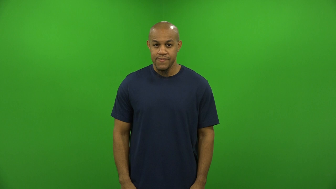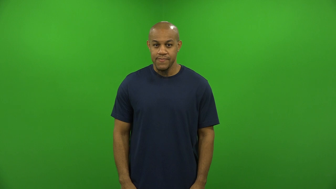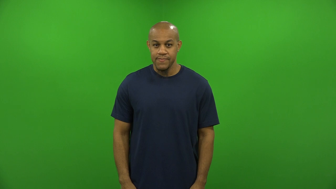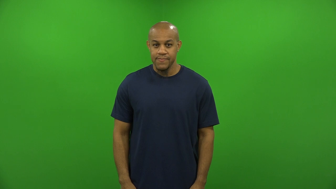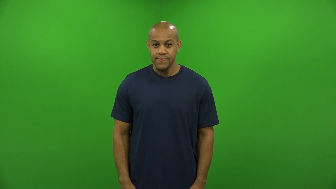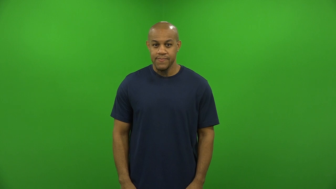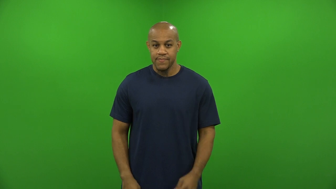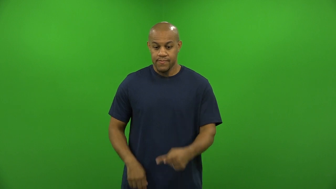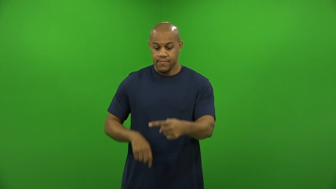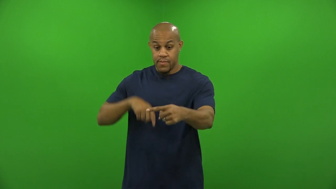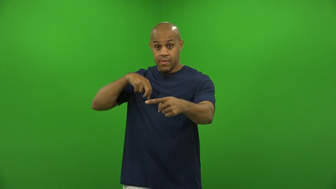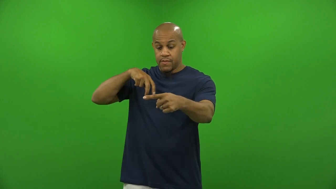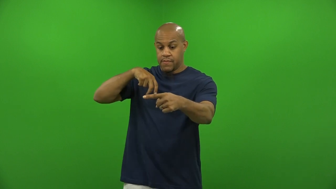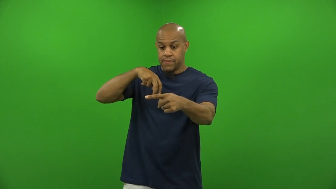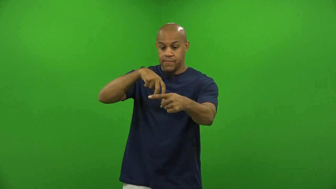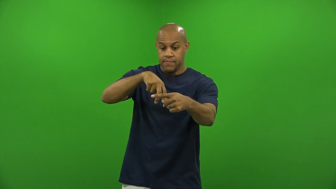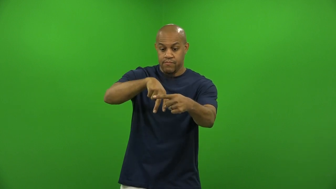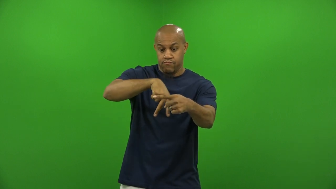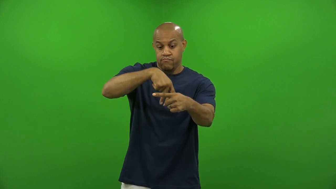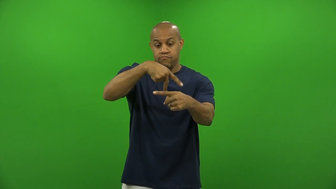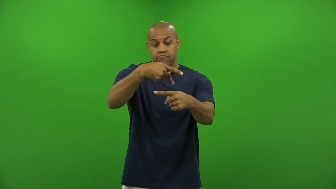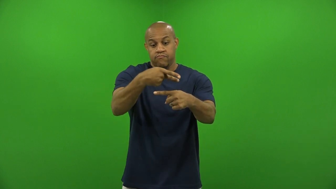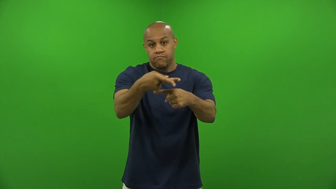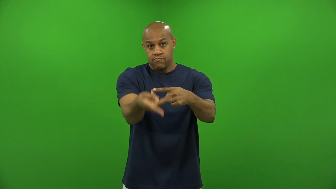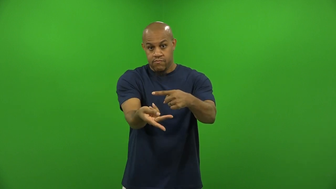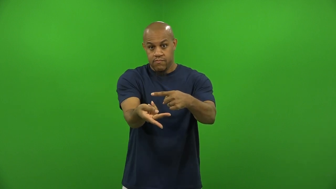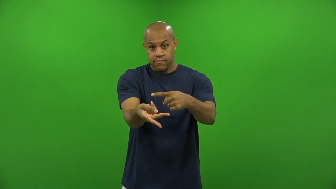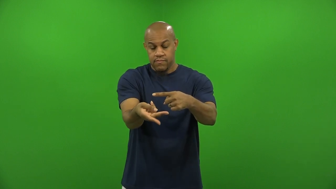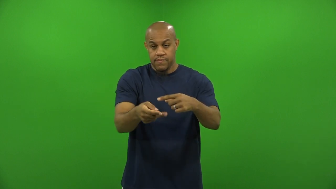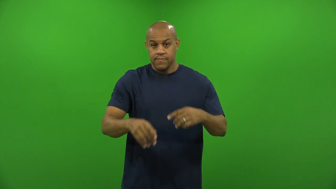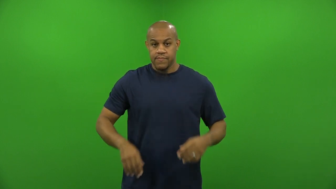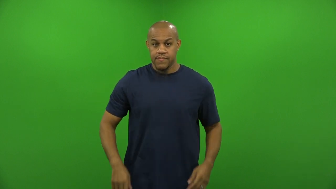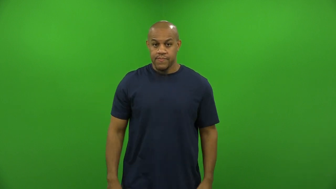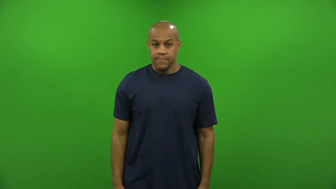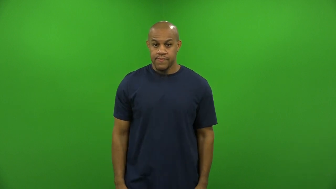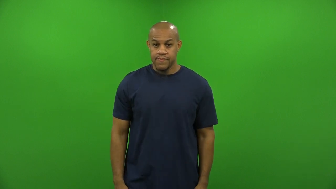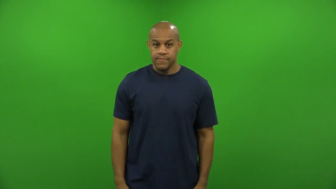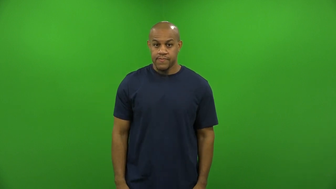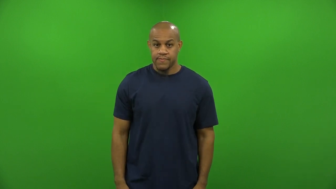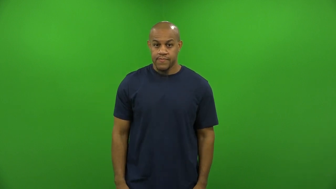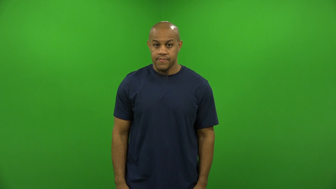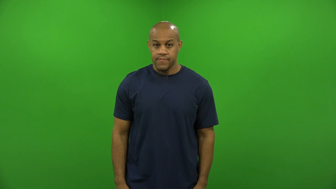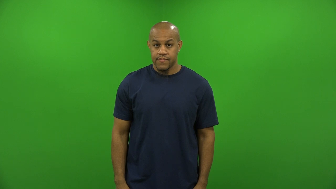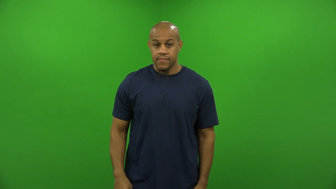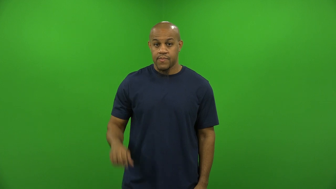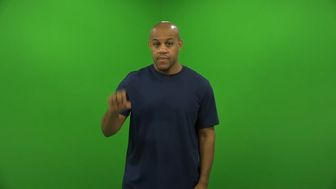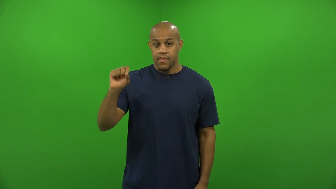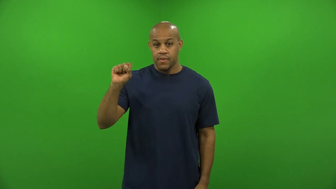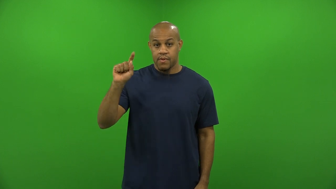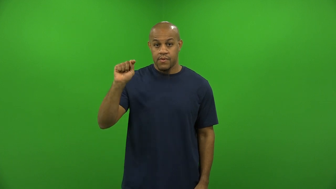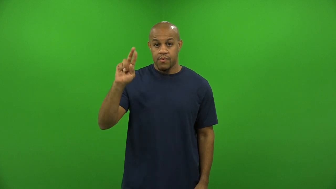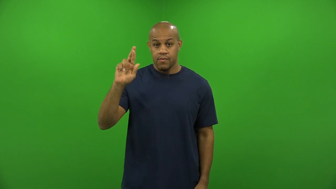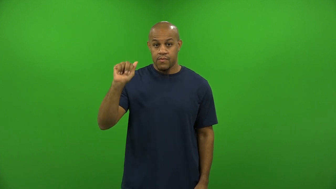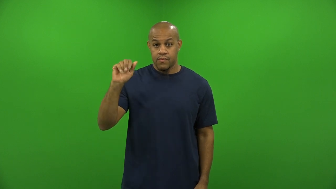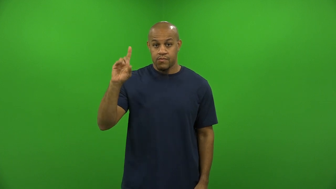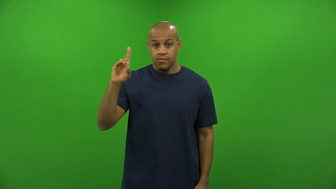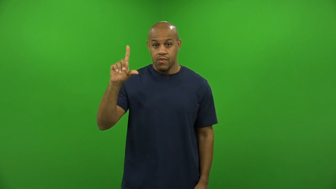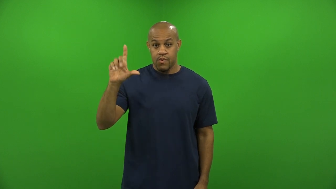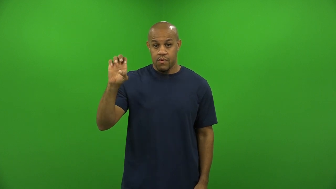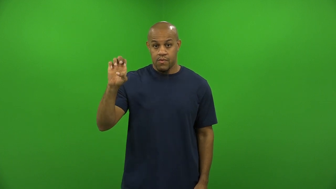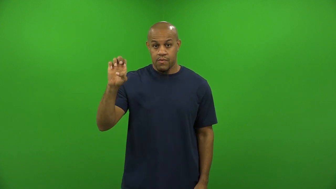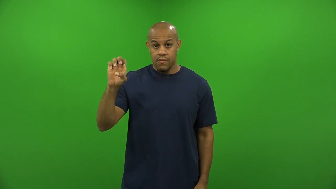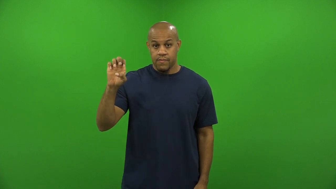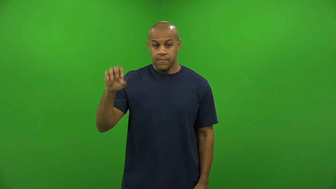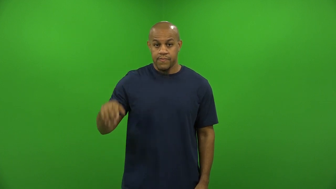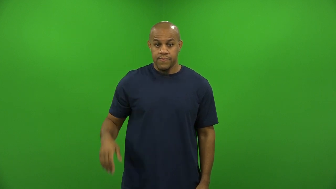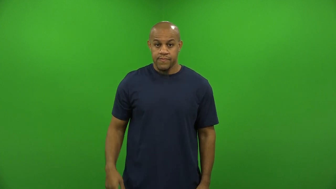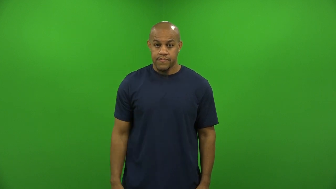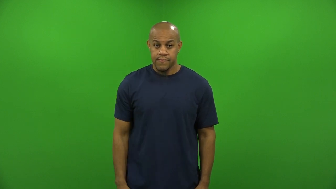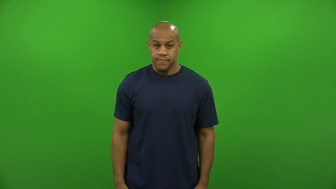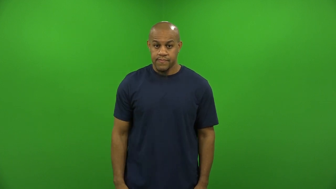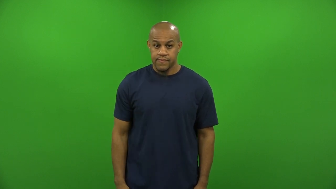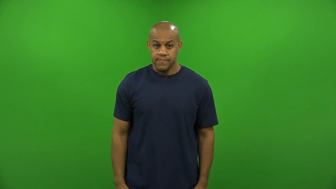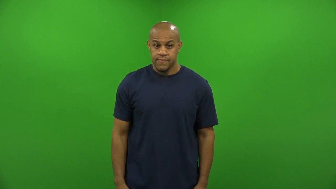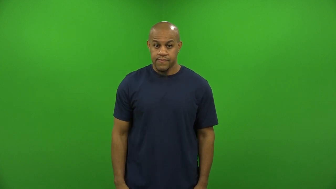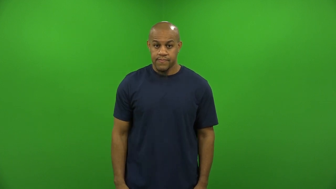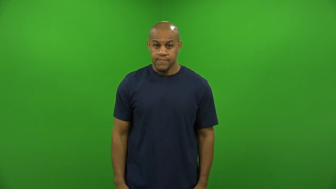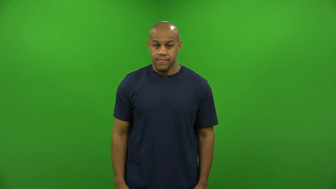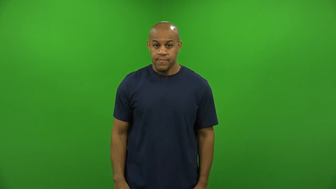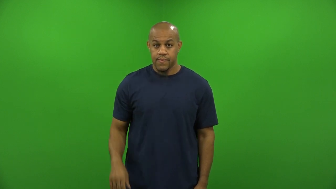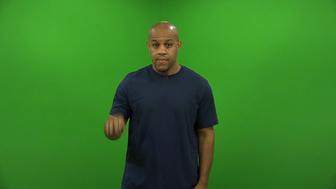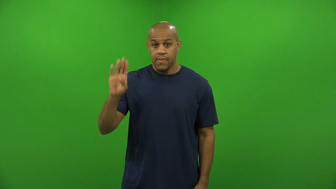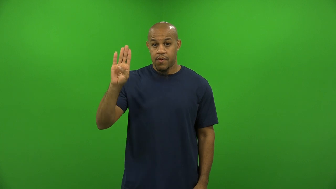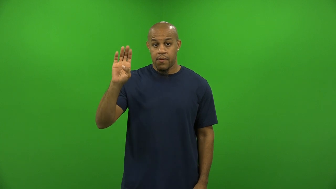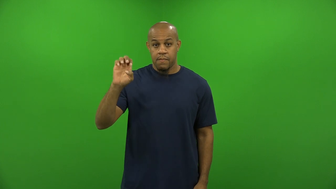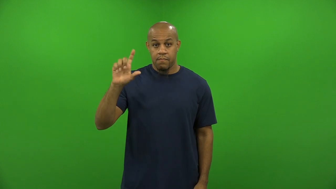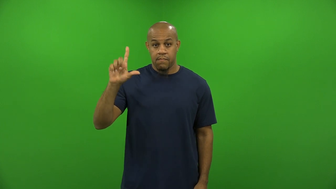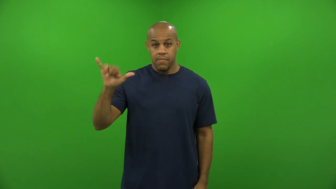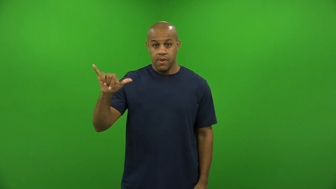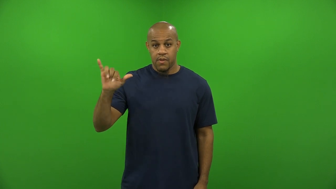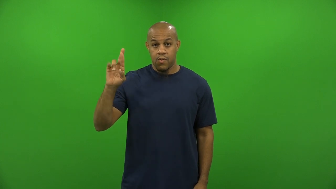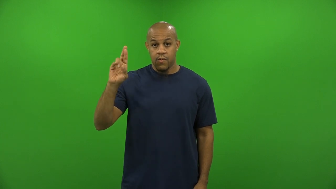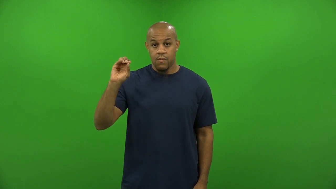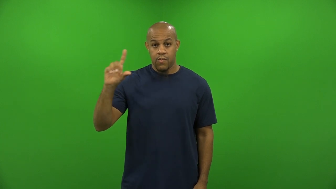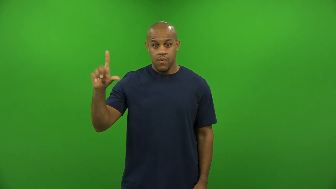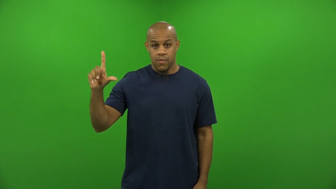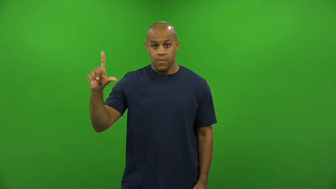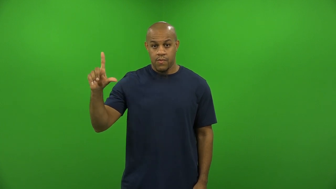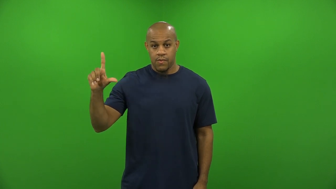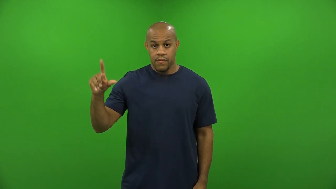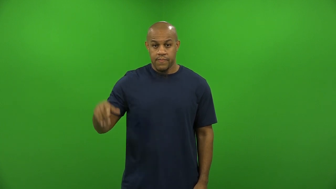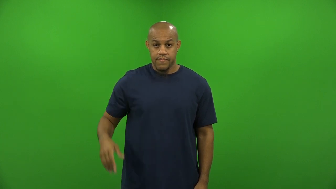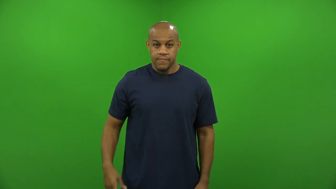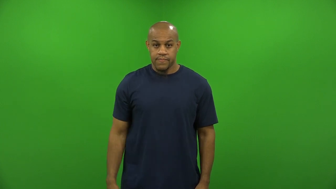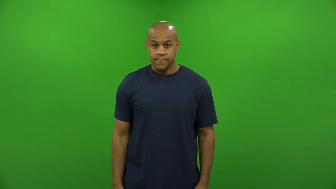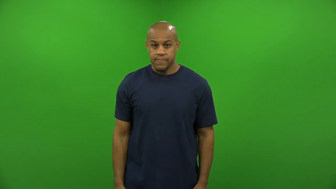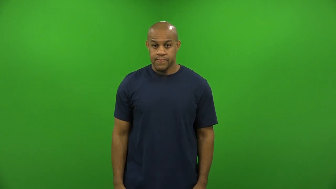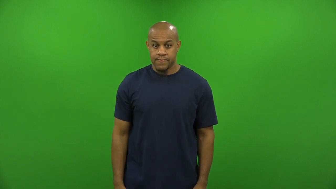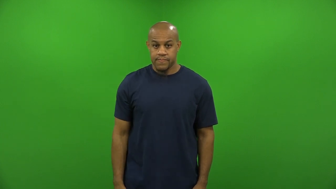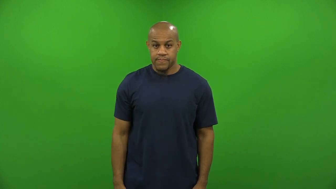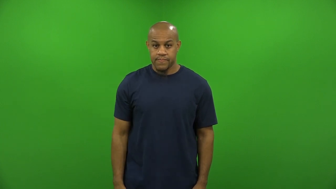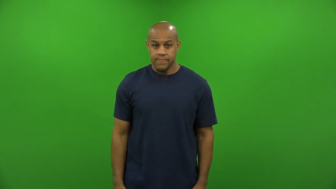Straddle jump